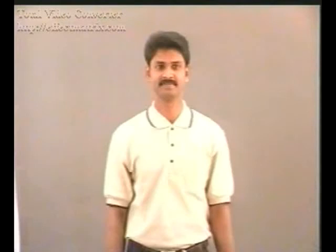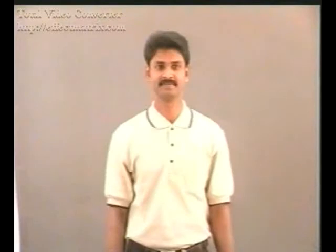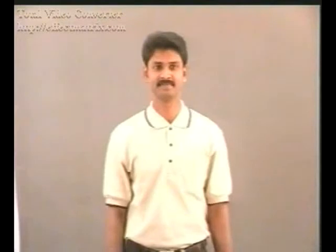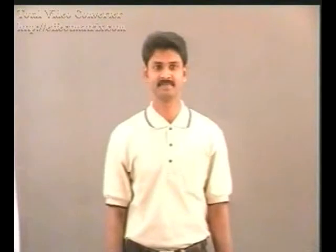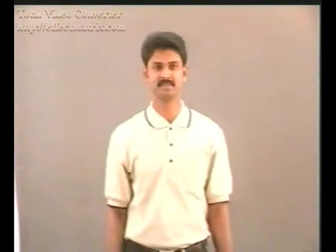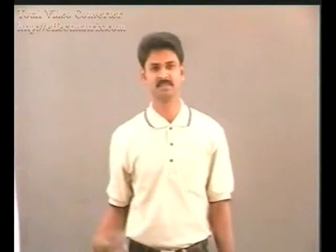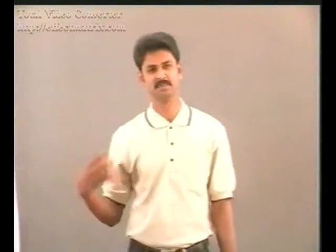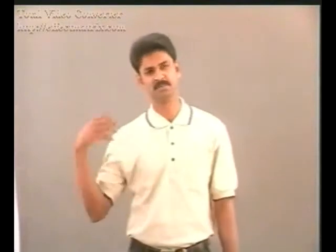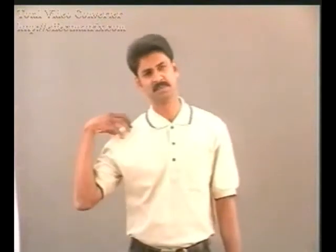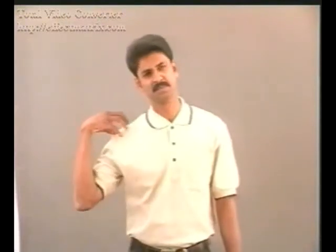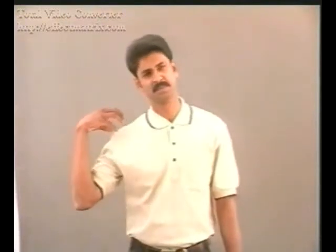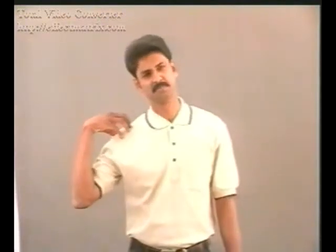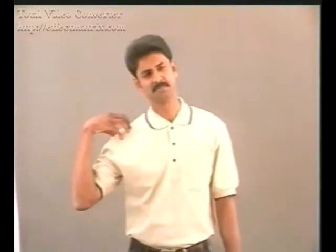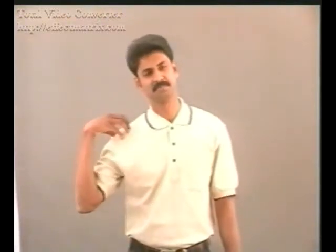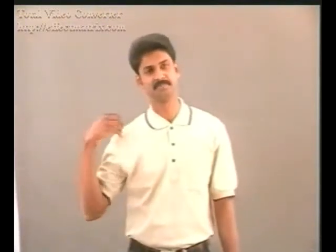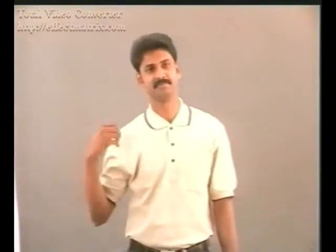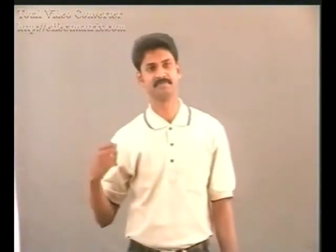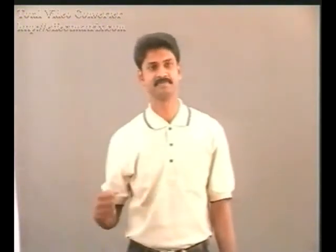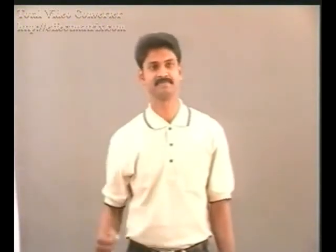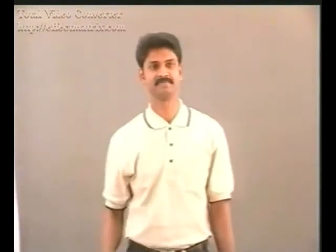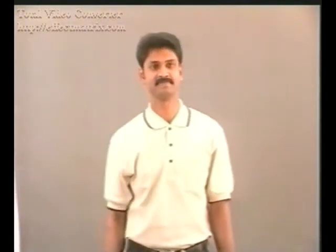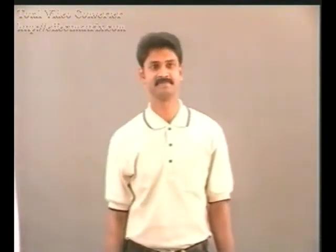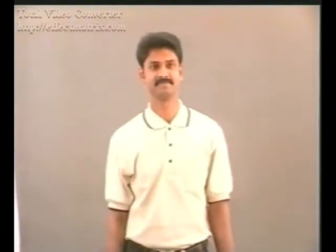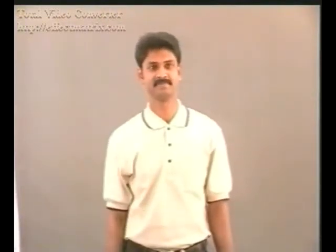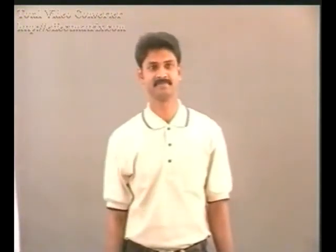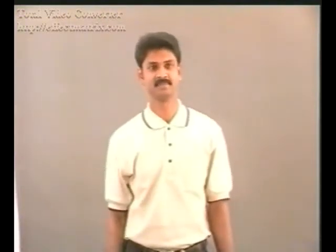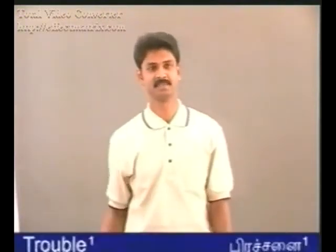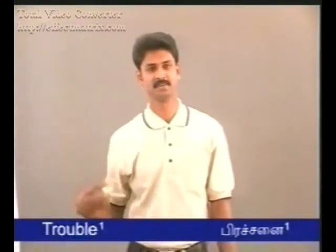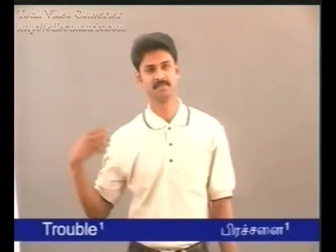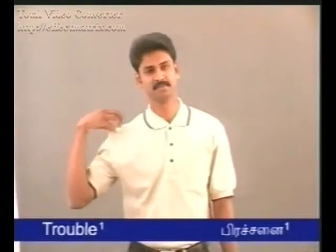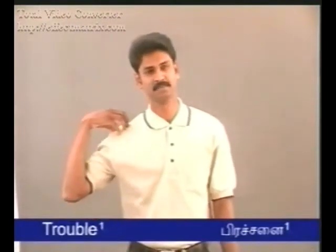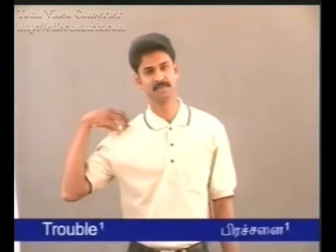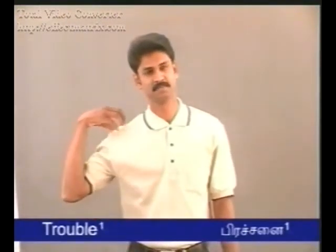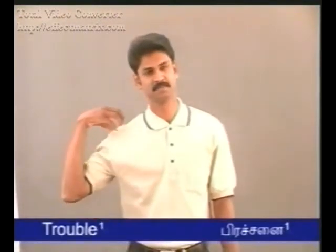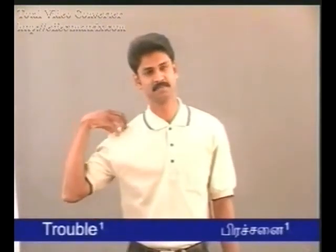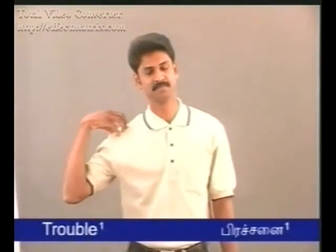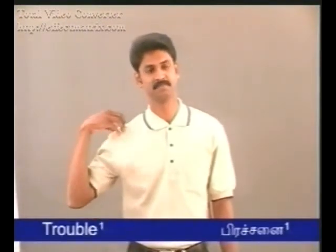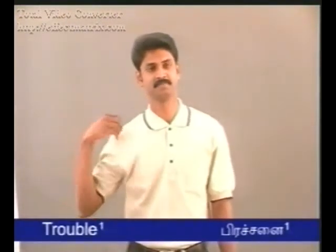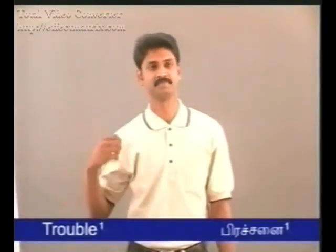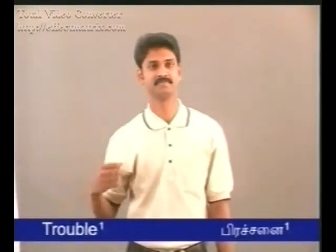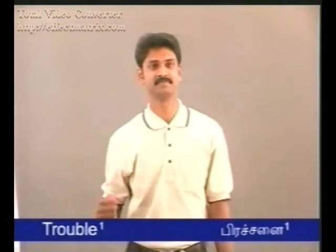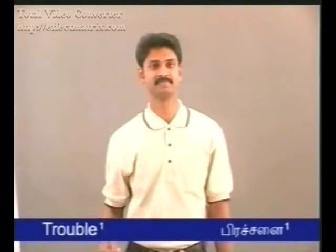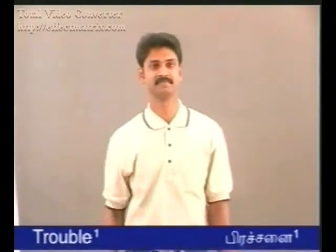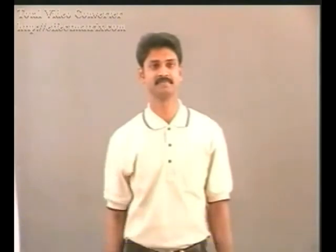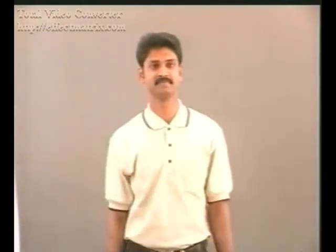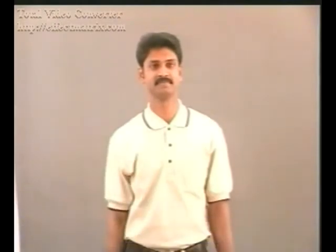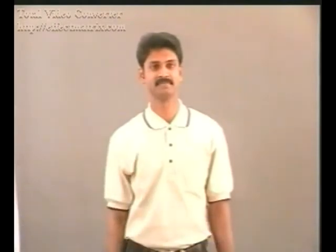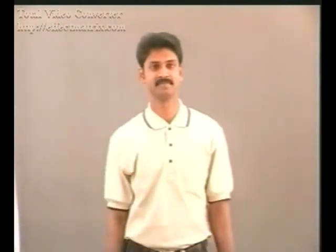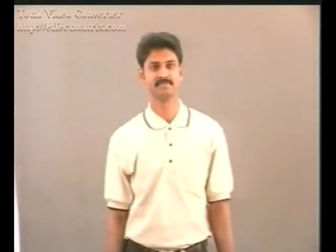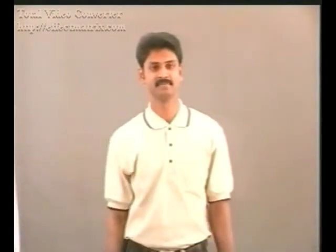trouble